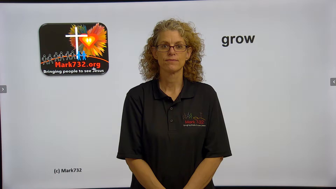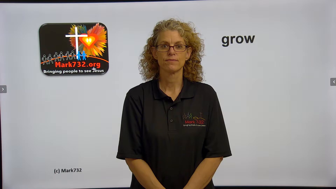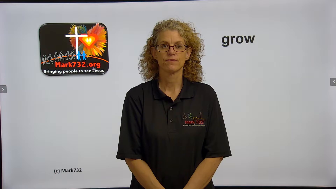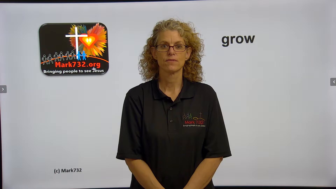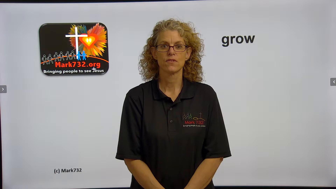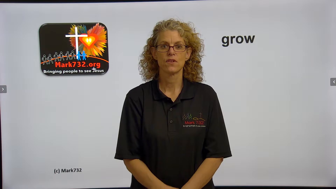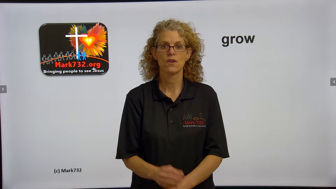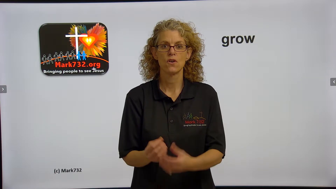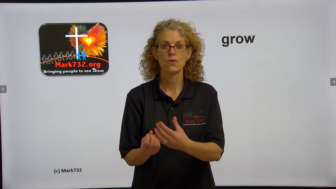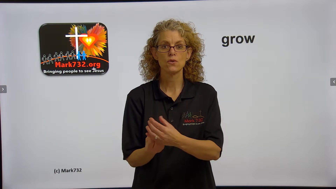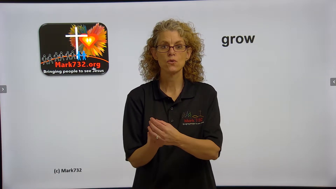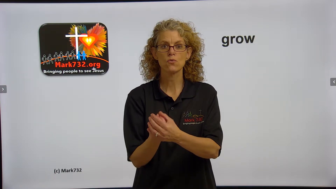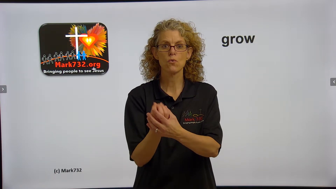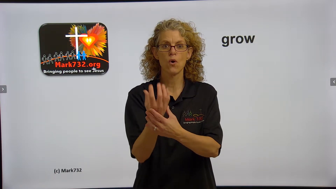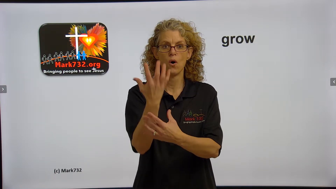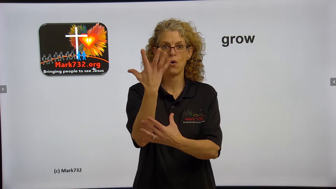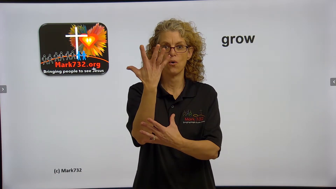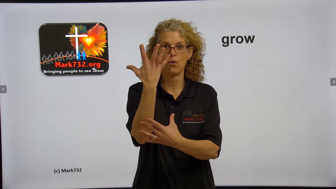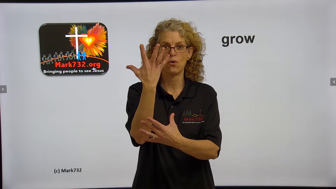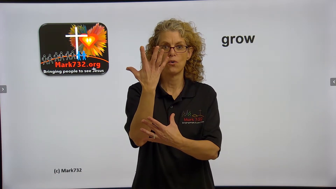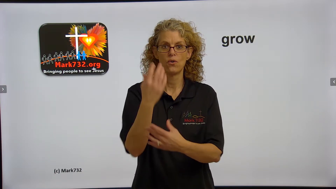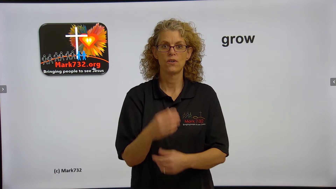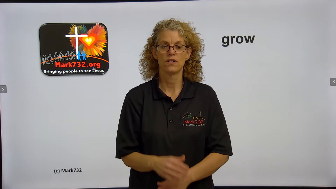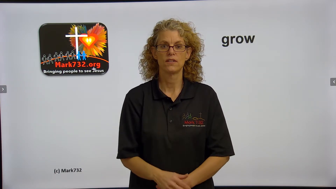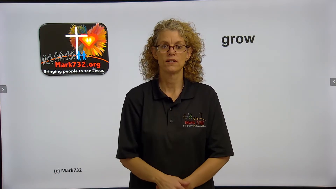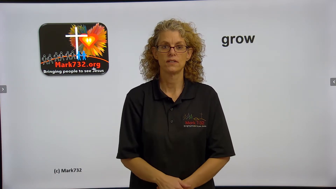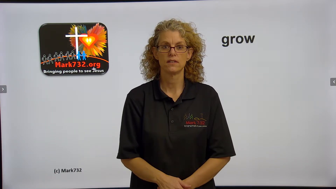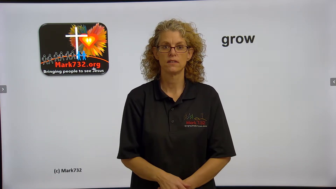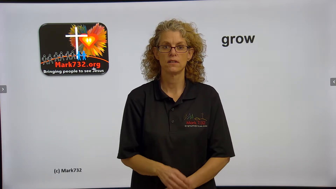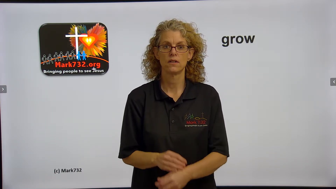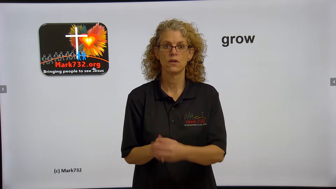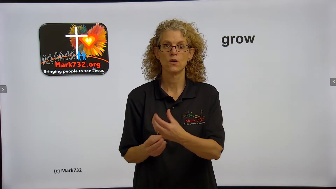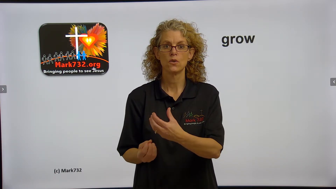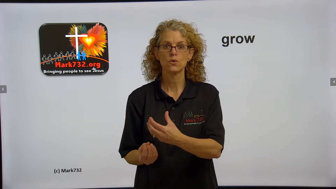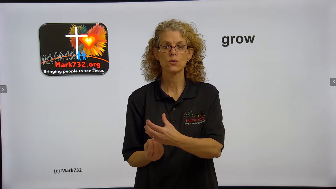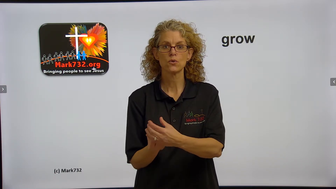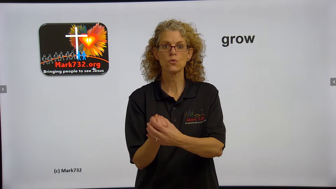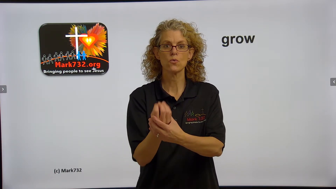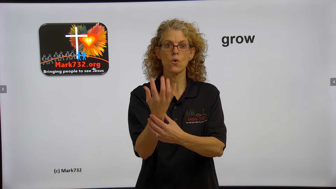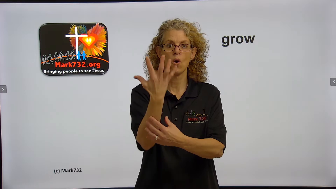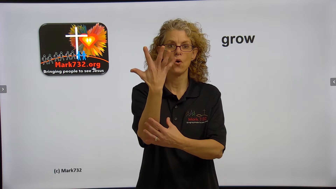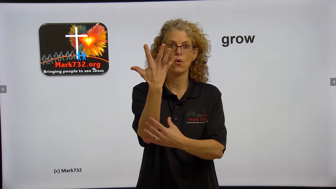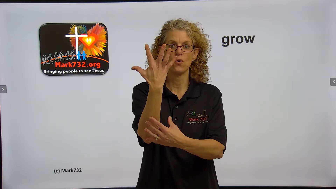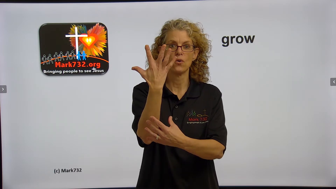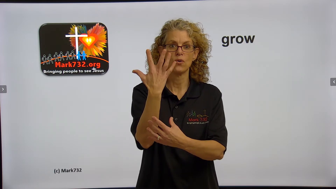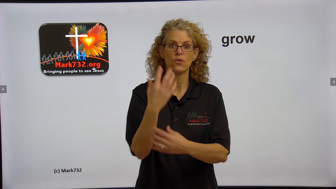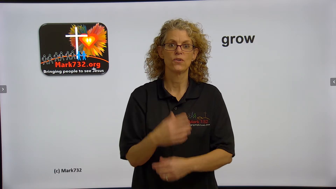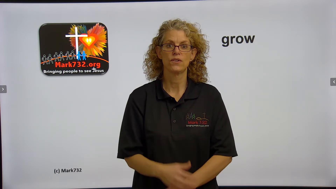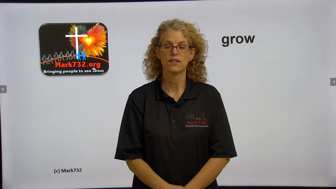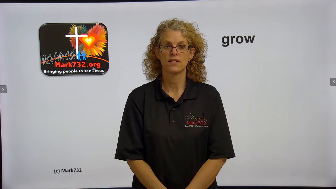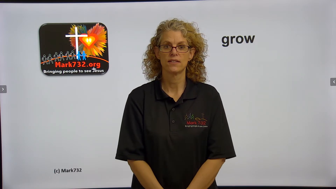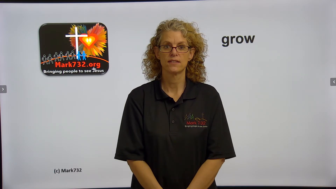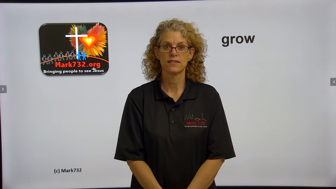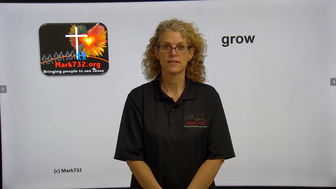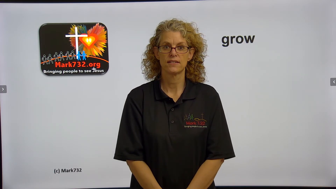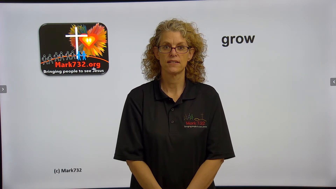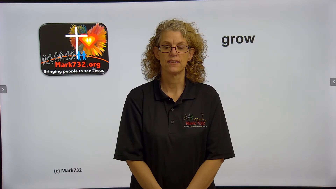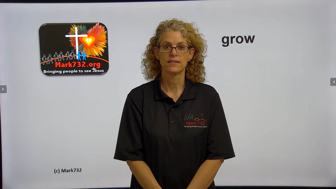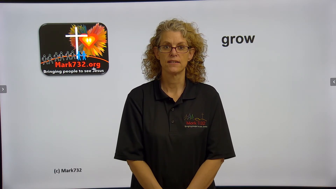grow